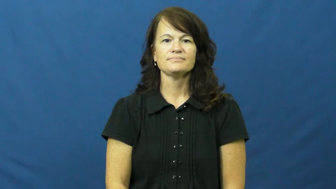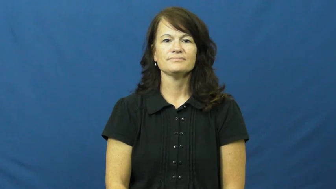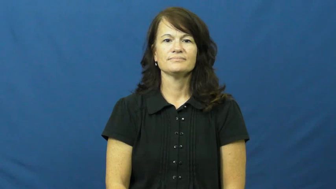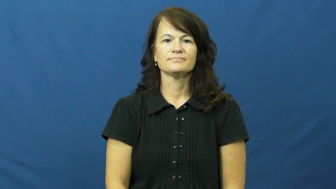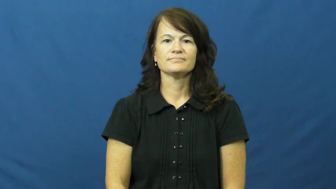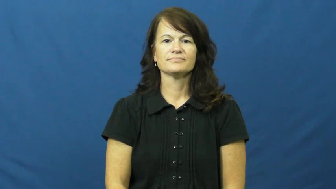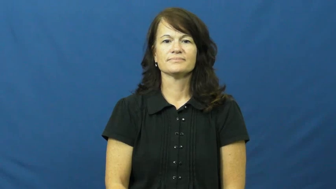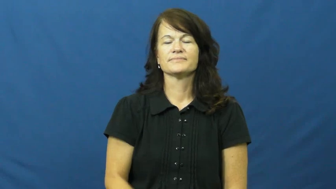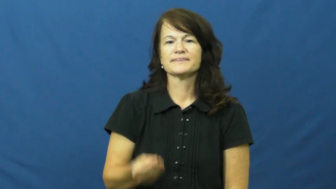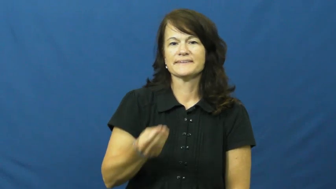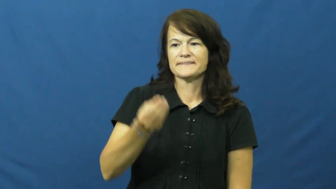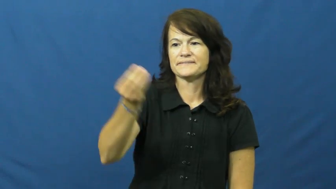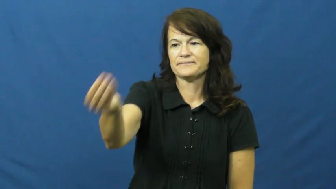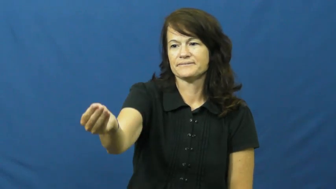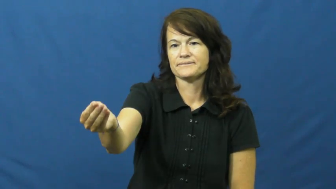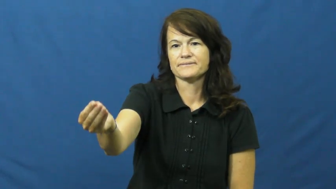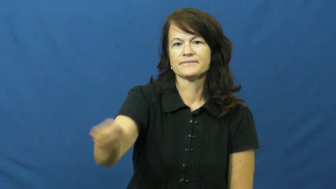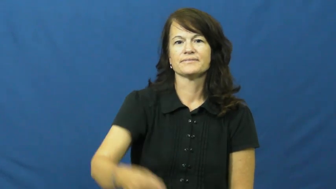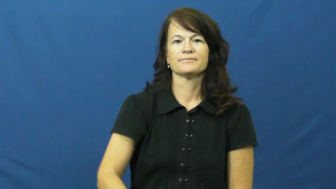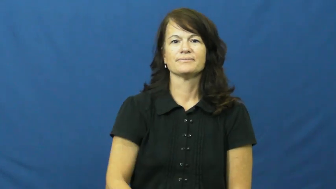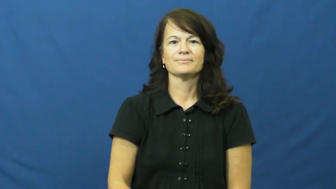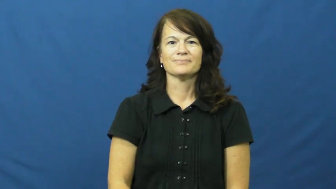hand